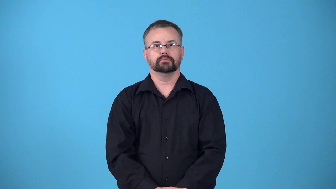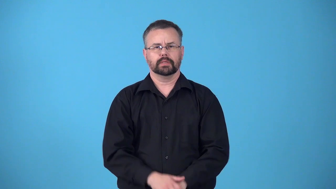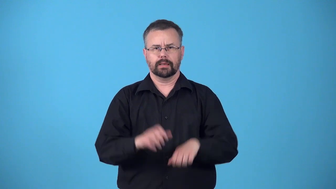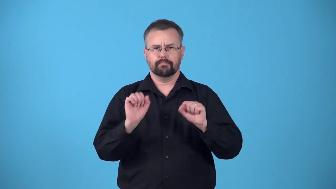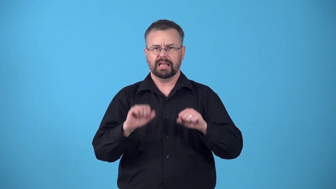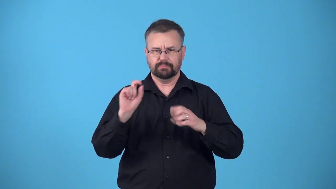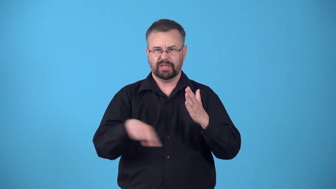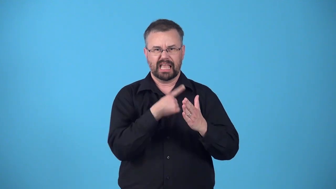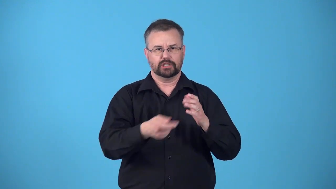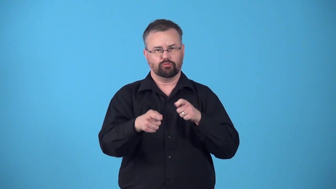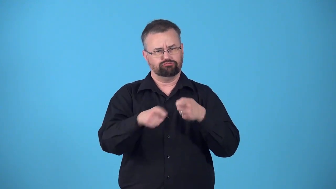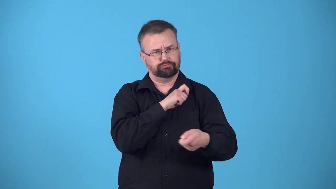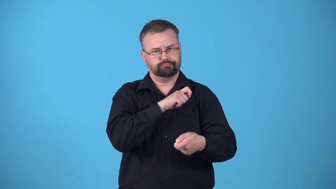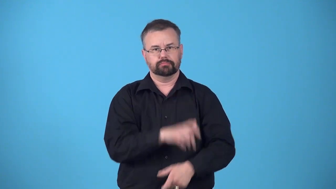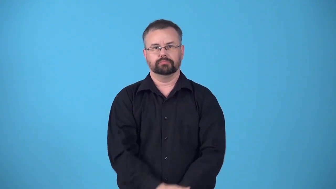rescindable